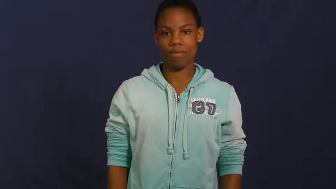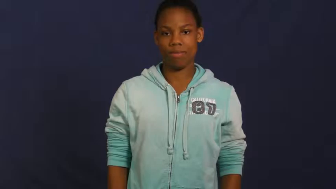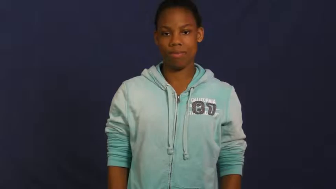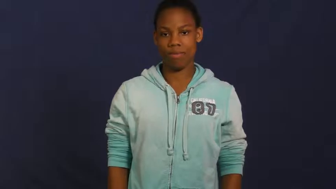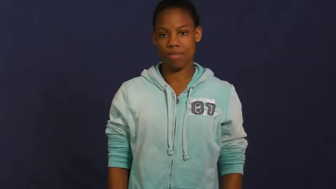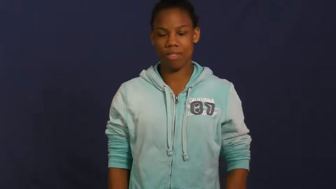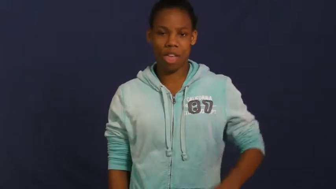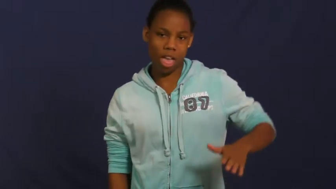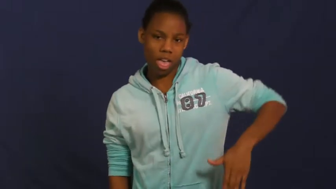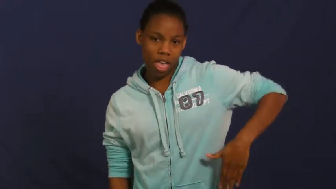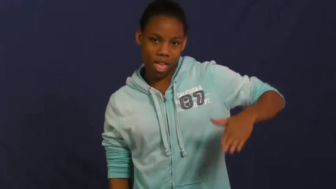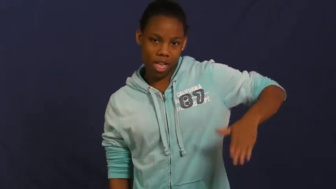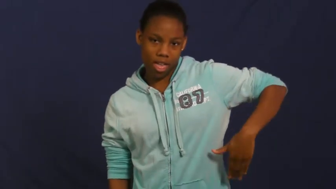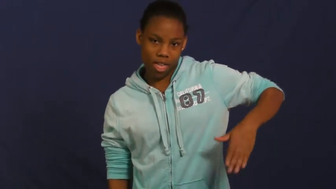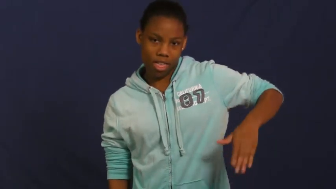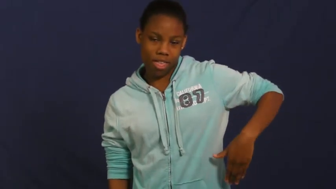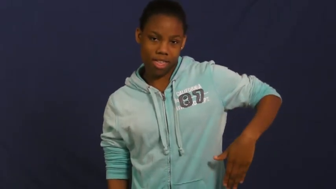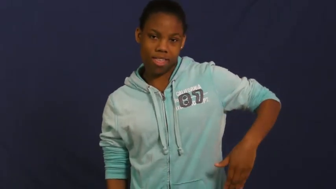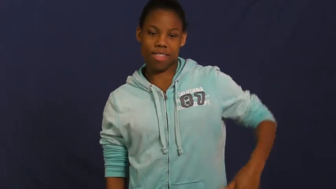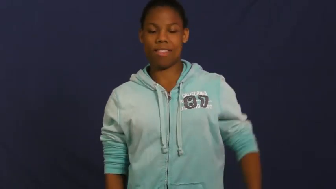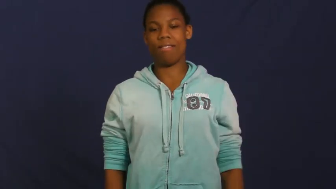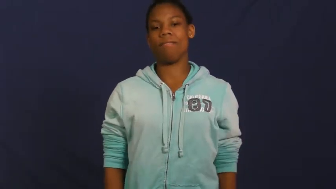haven't,hasn't,hadn't-not yet